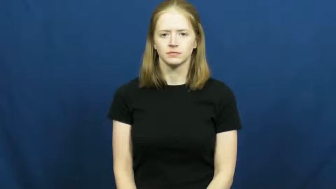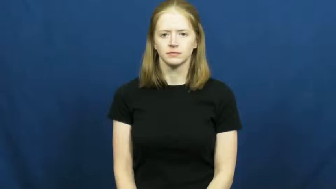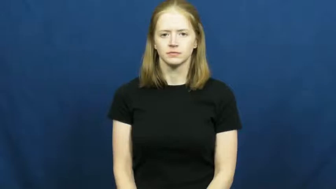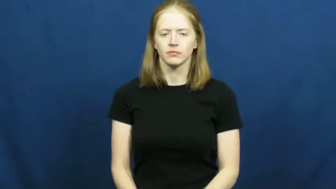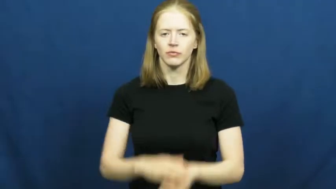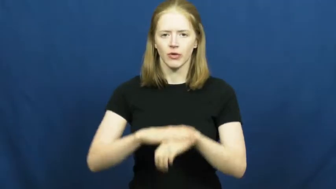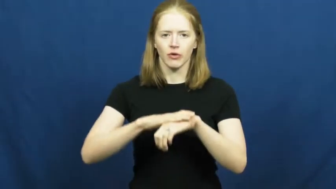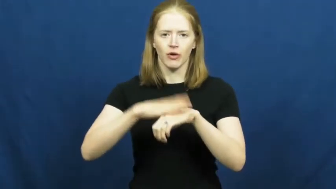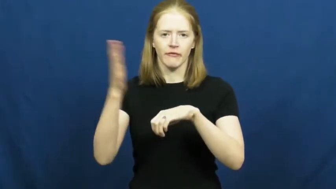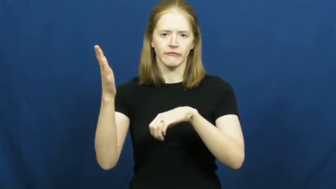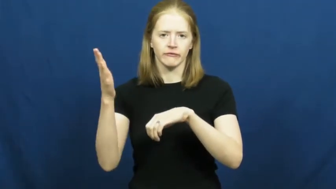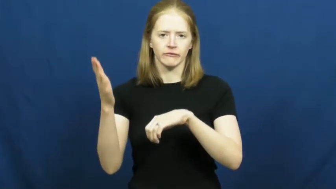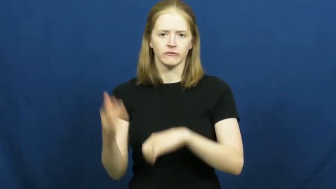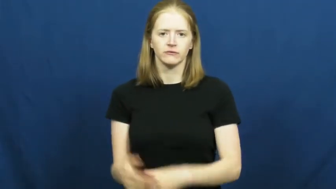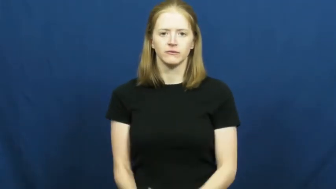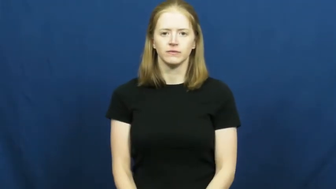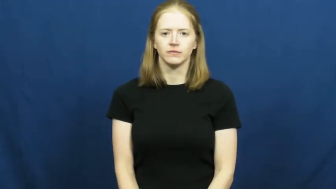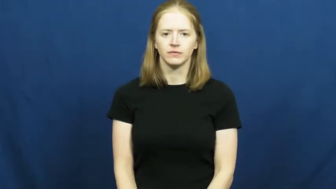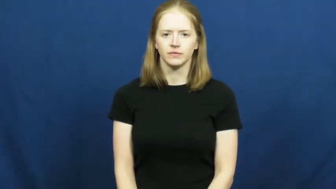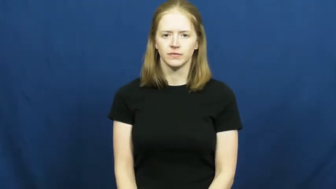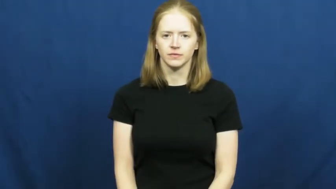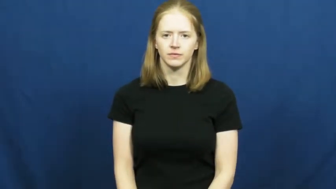off